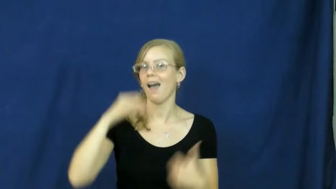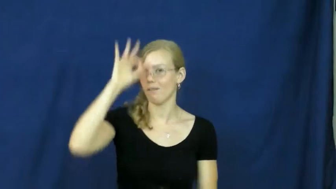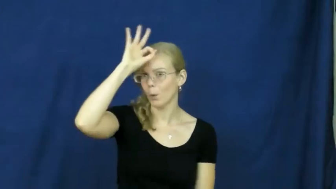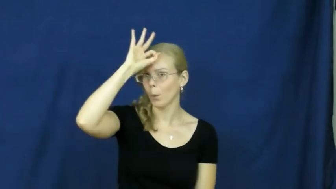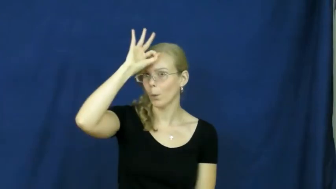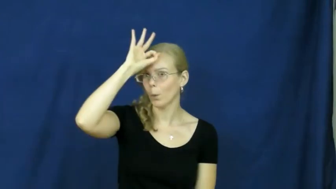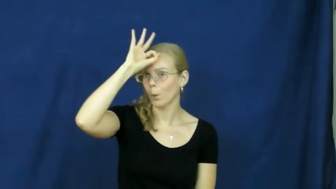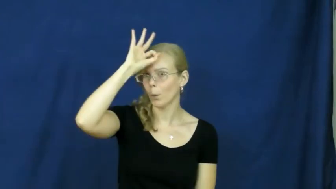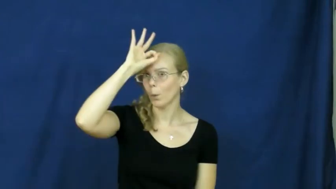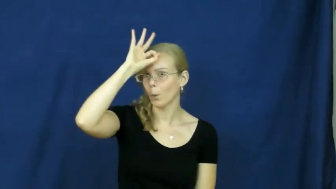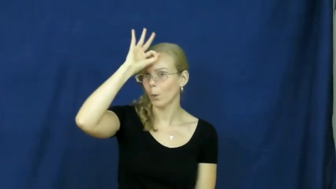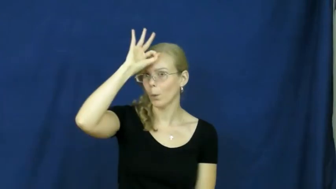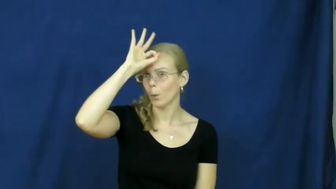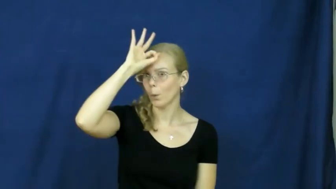blowhole-animal